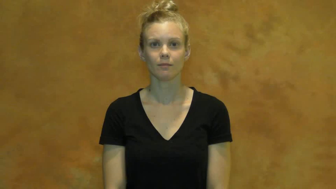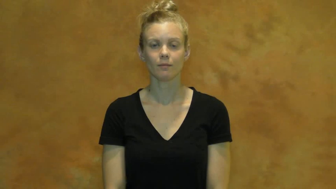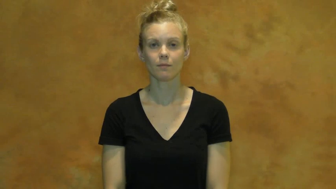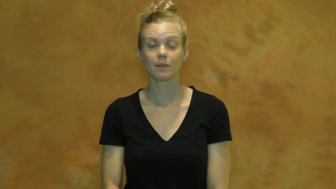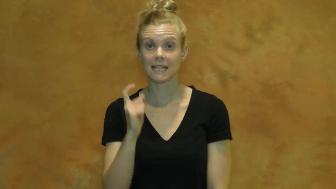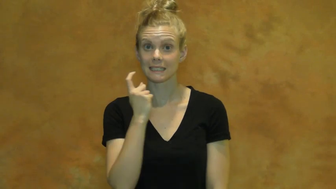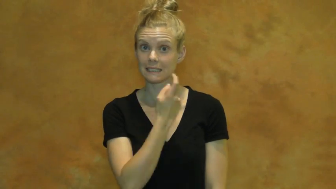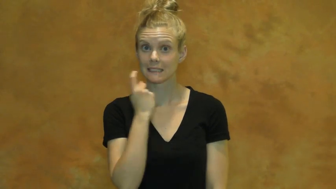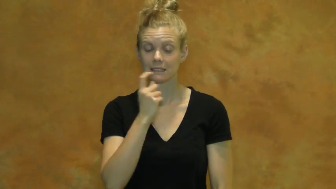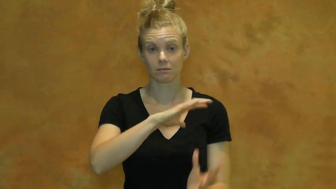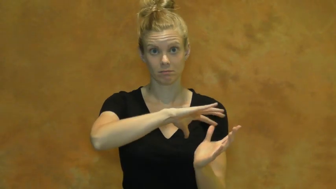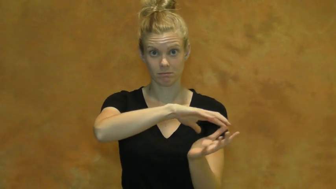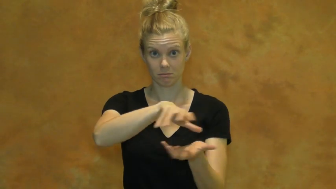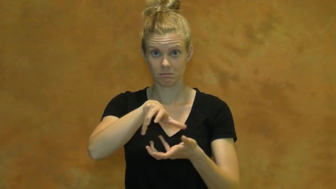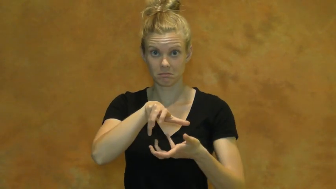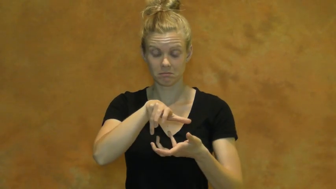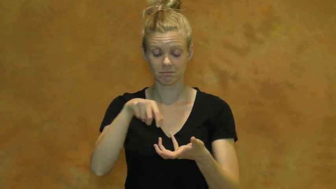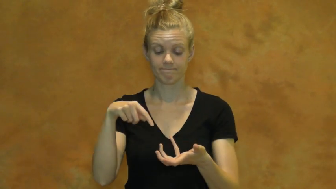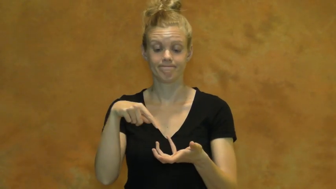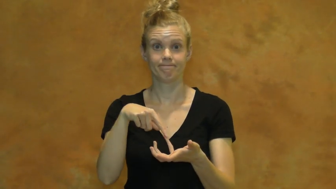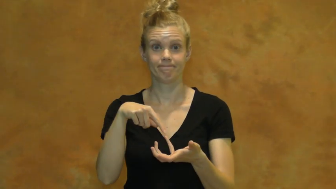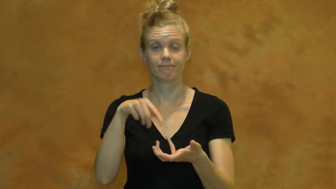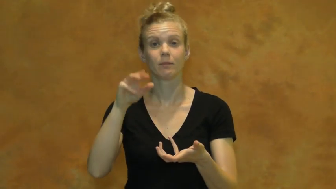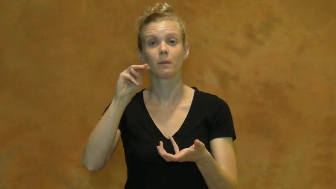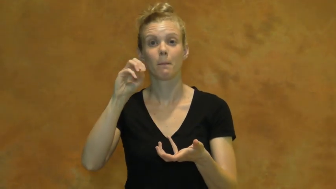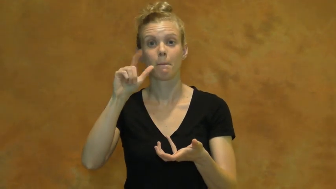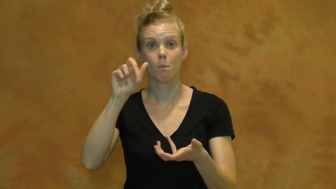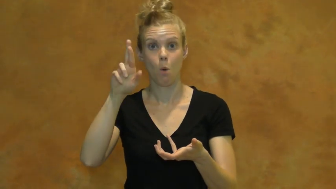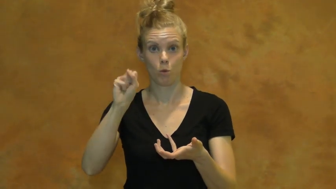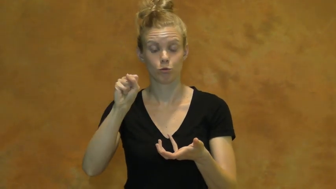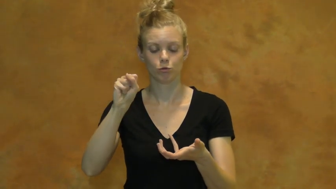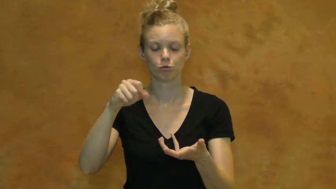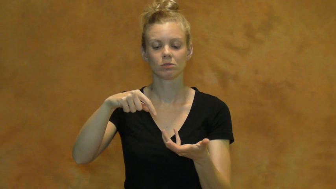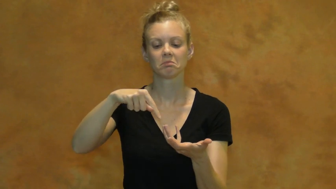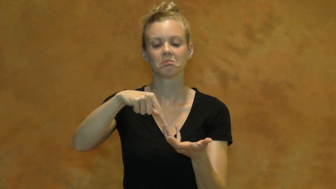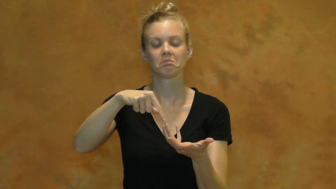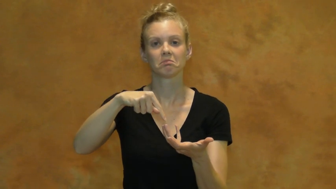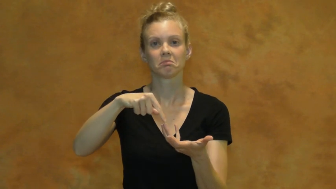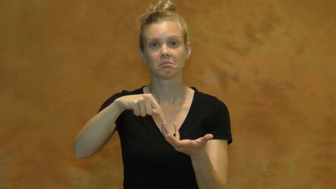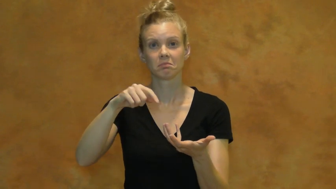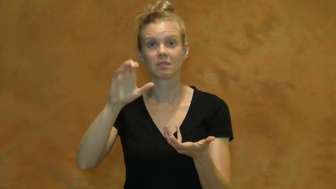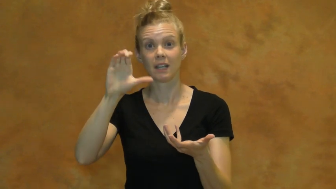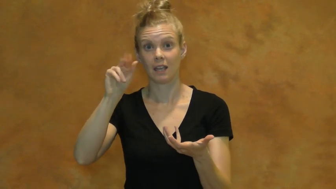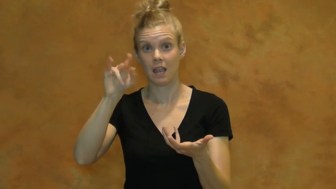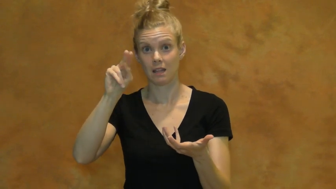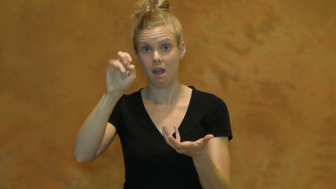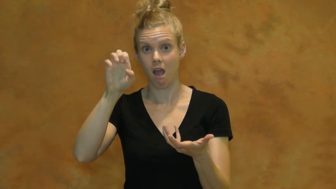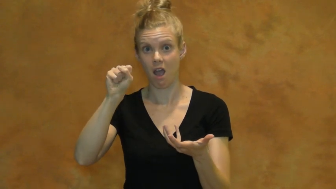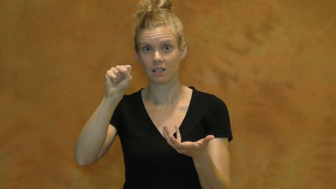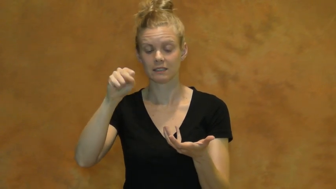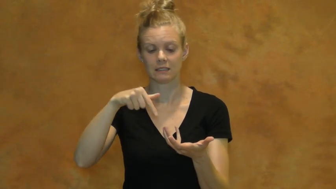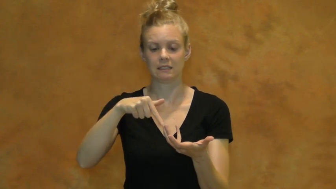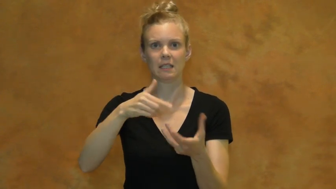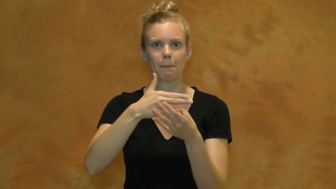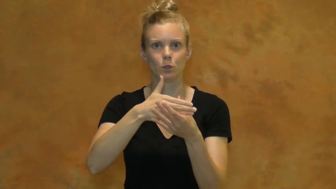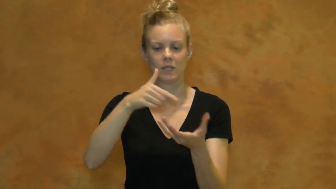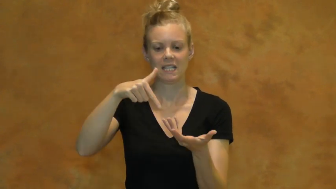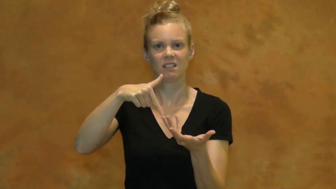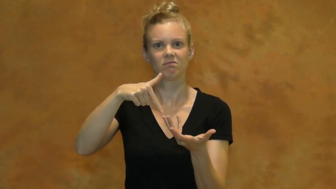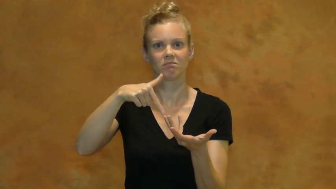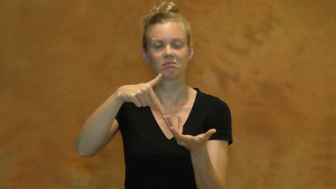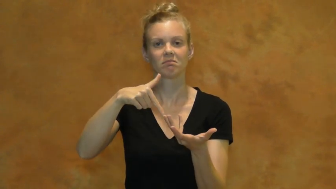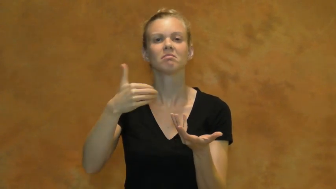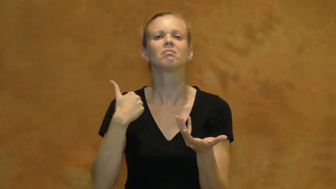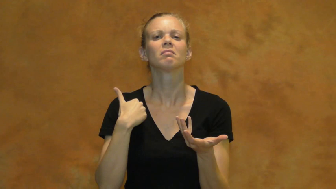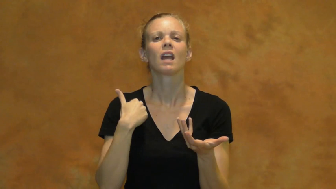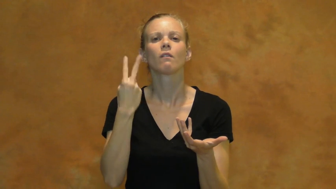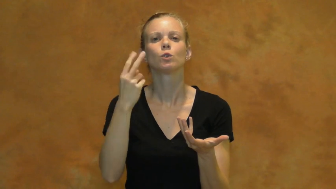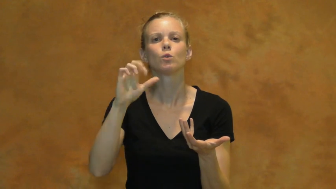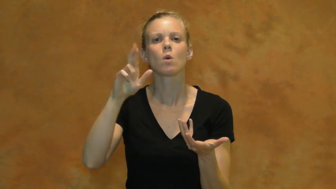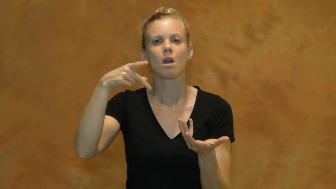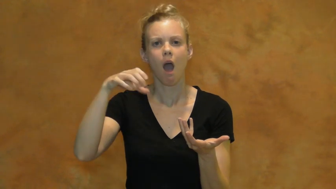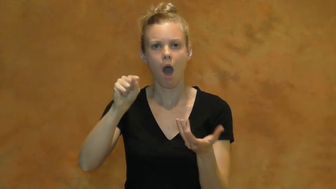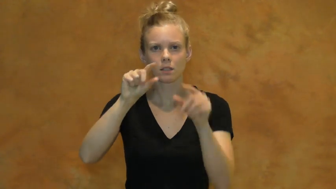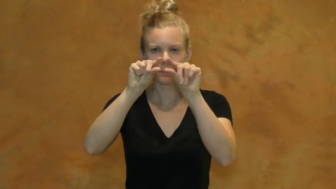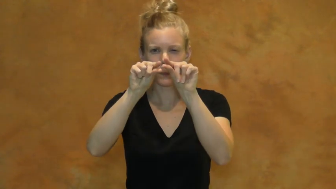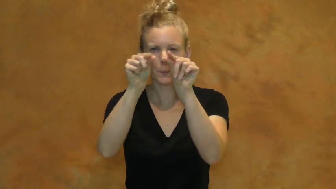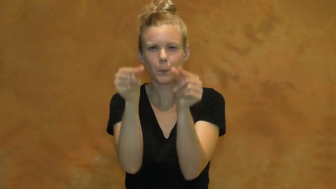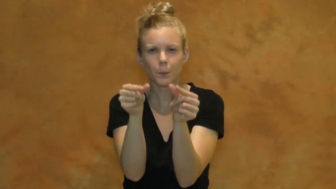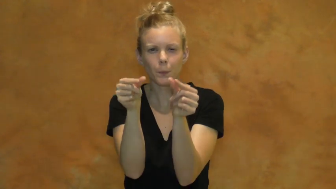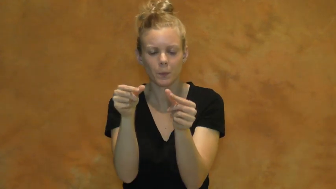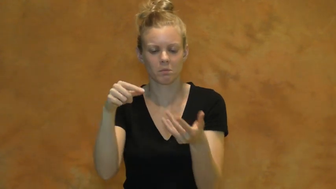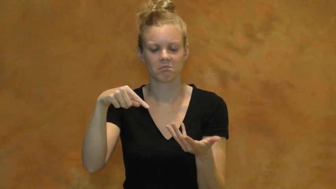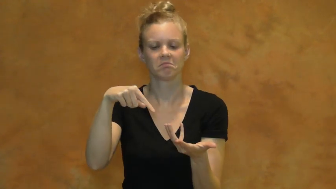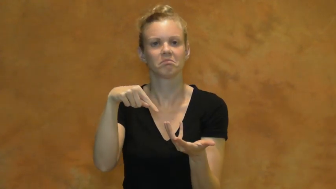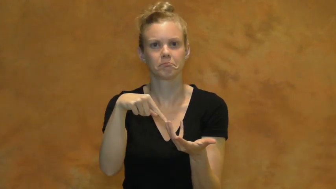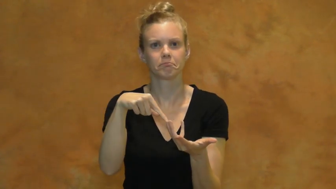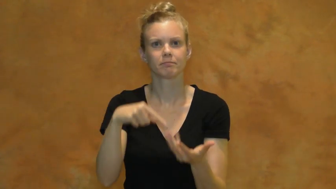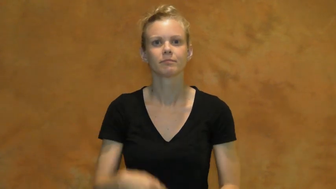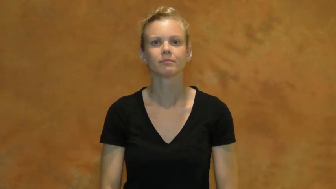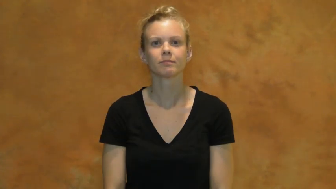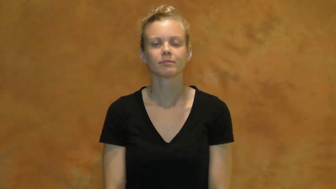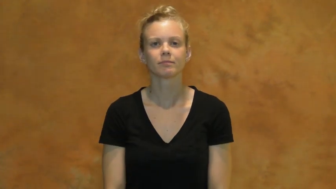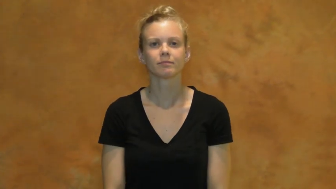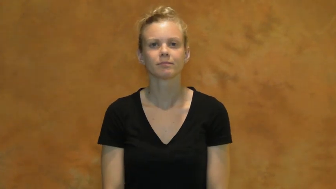preolar